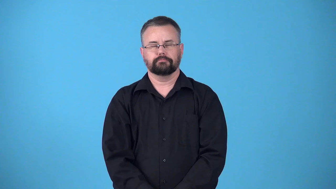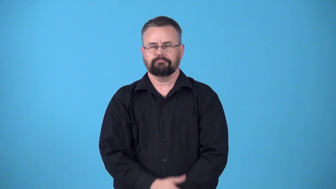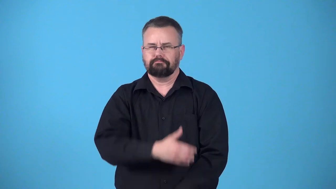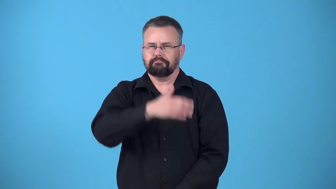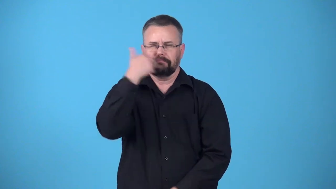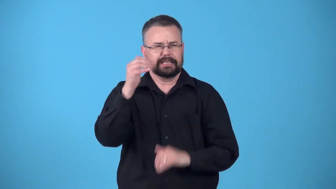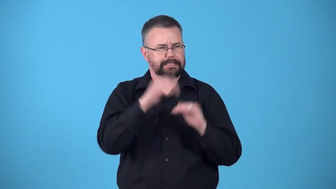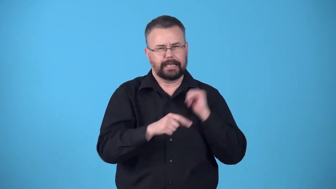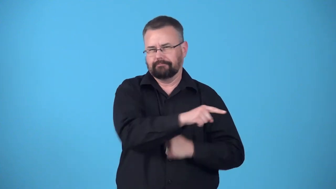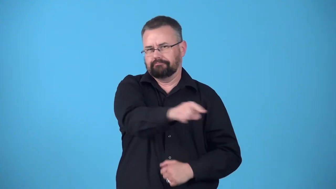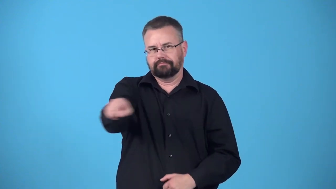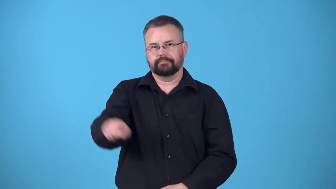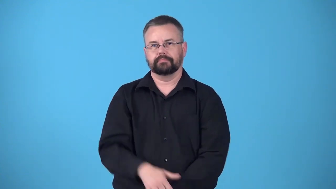can't beat that